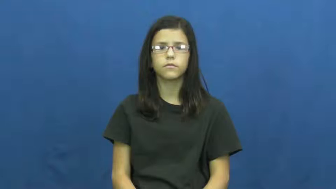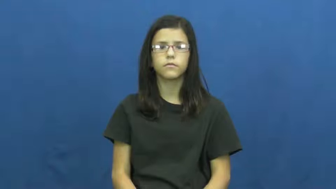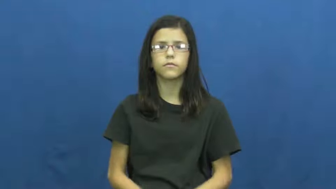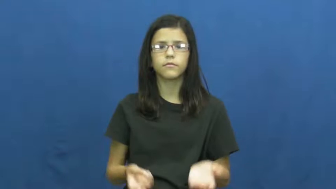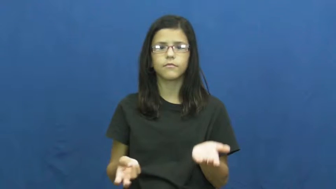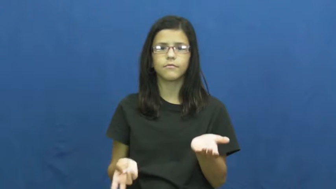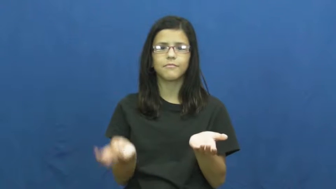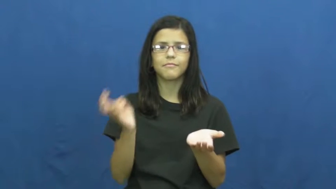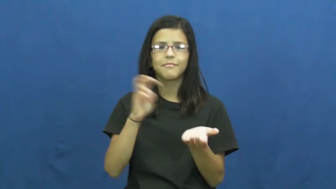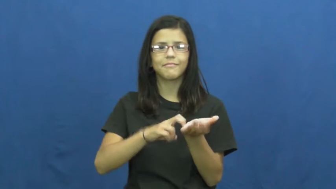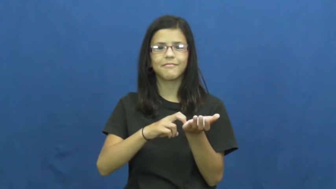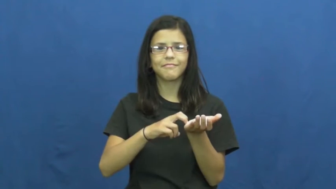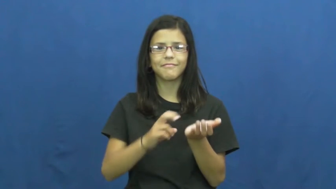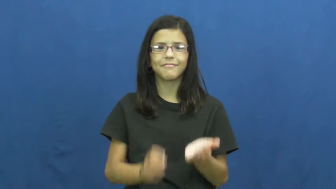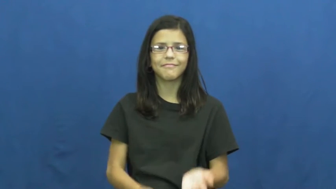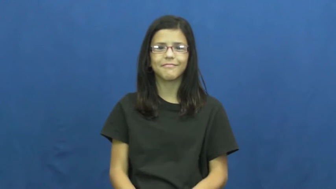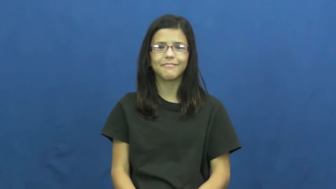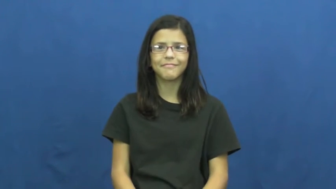get up,hop up,arise,rise